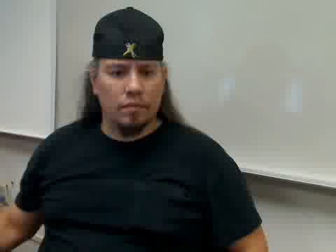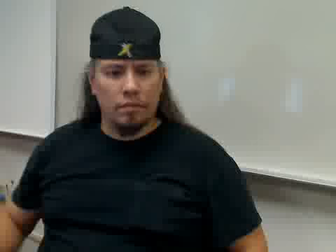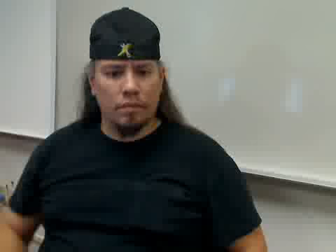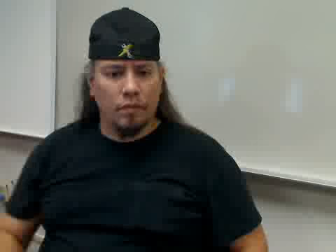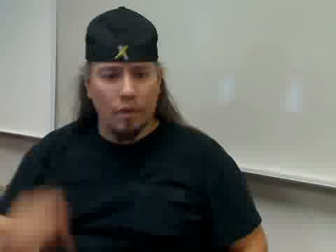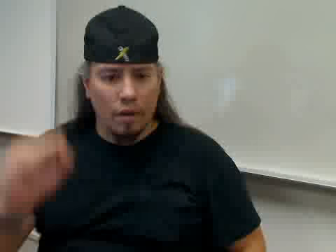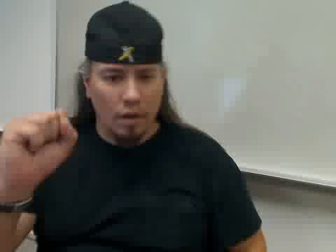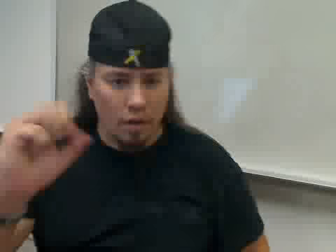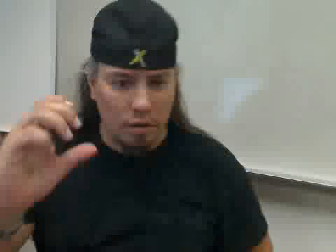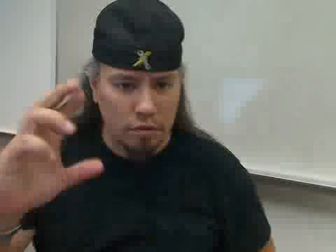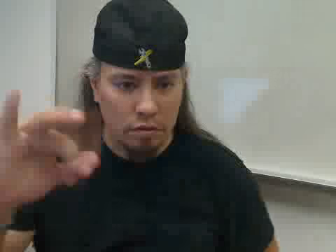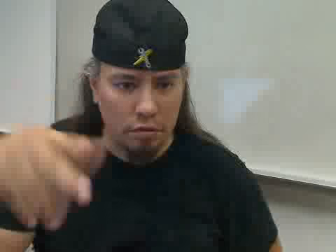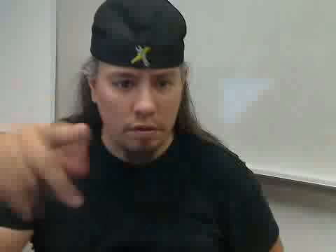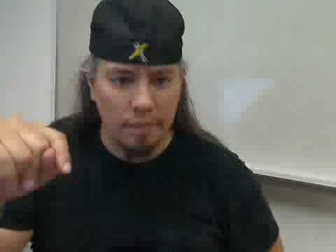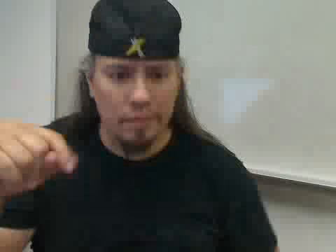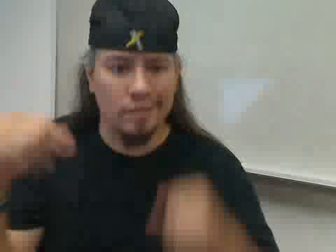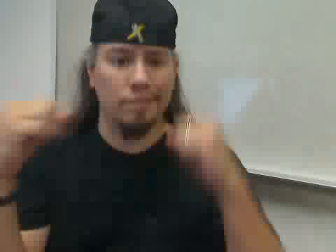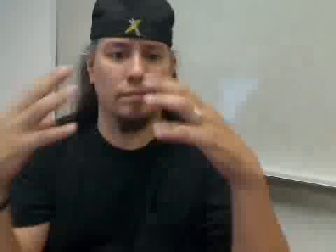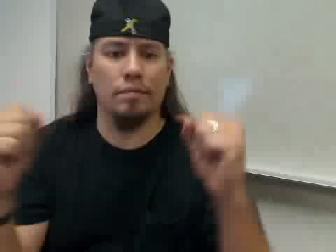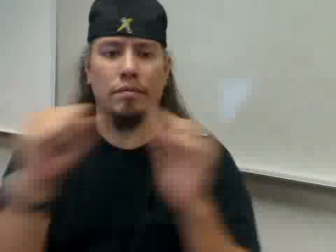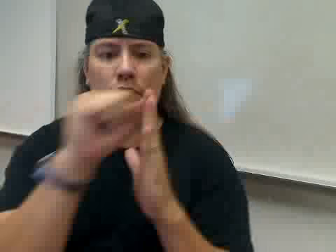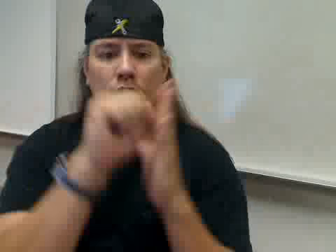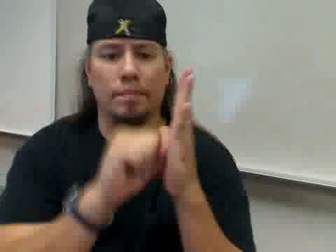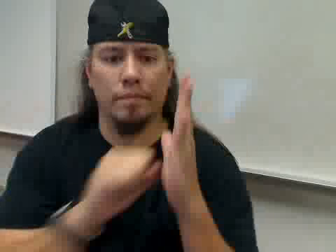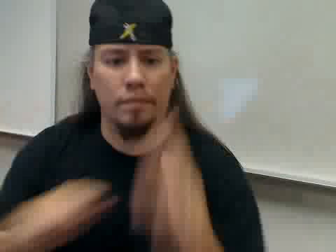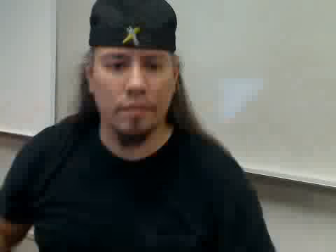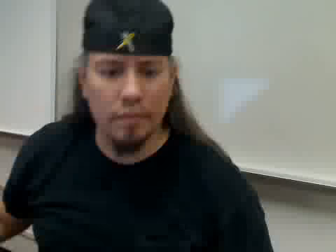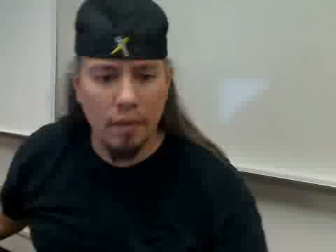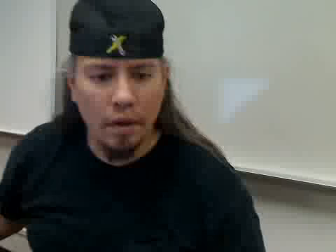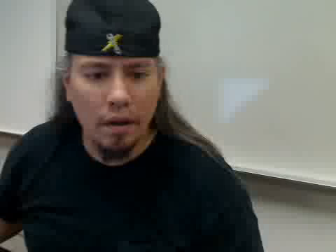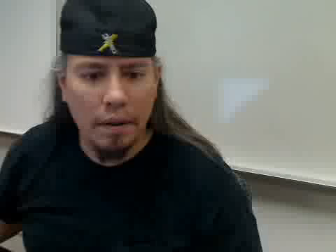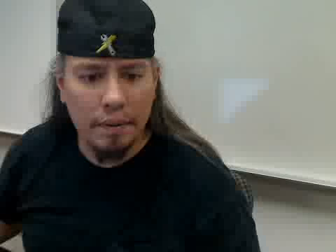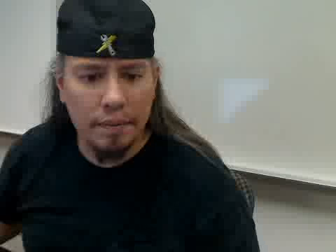script